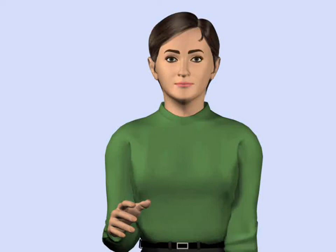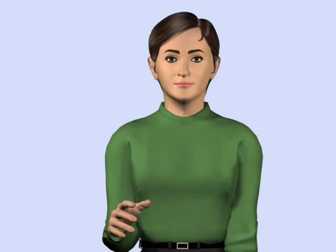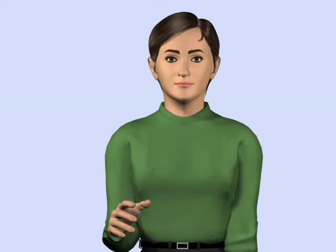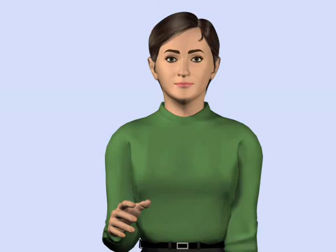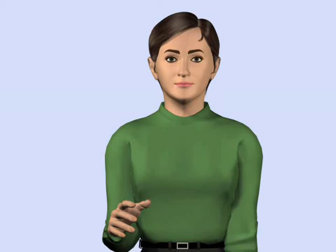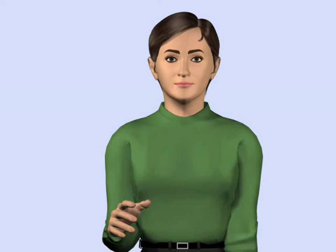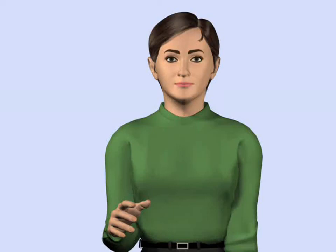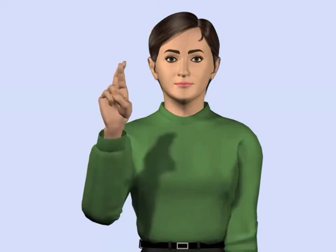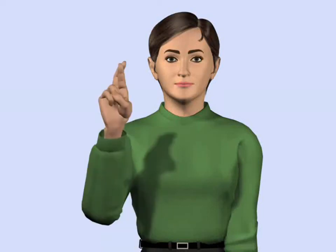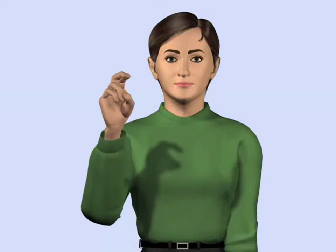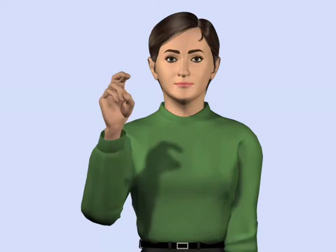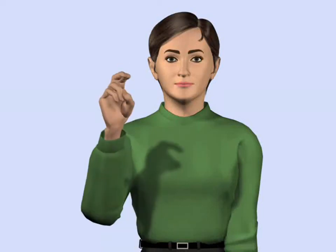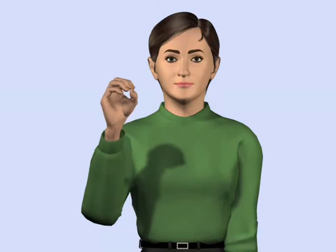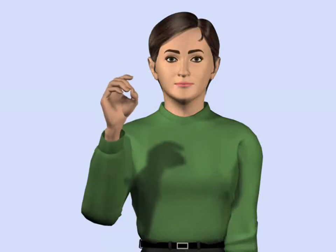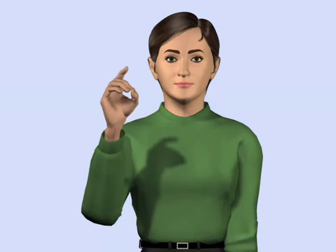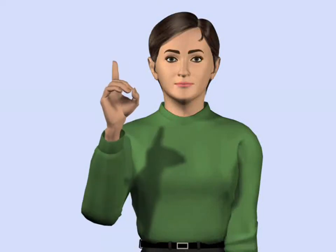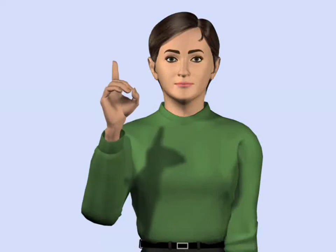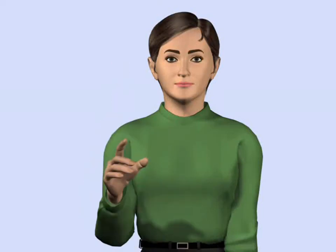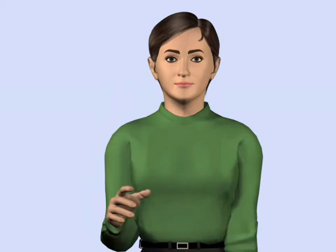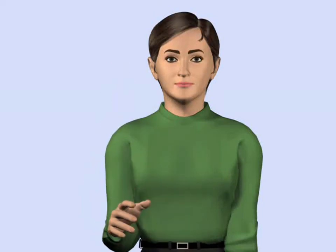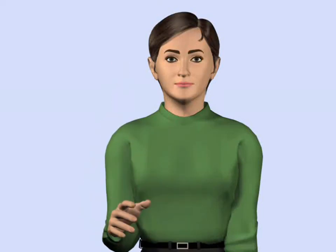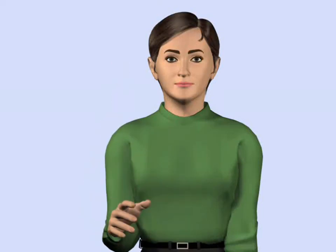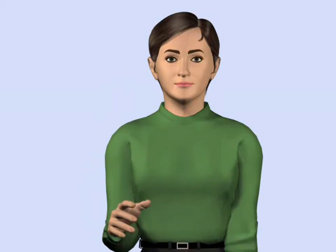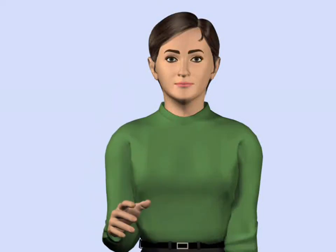rod-eye